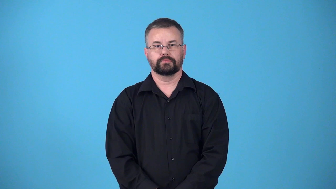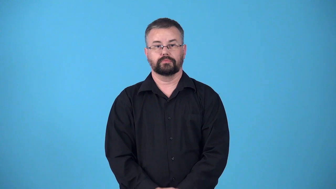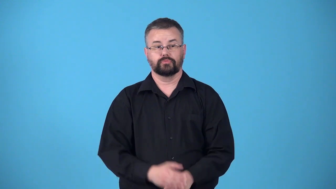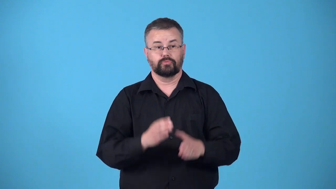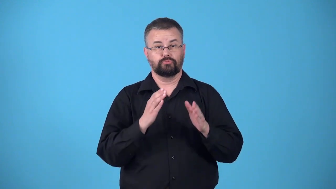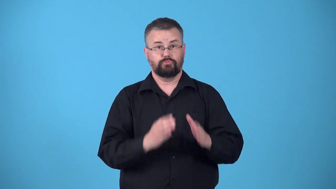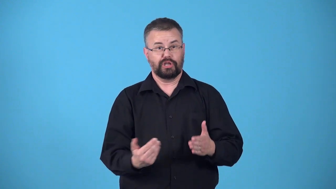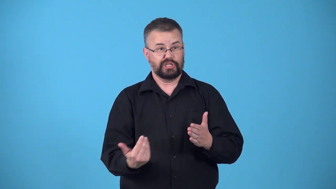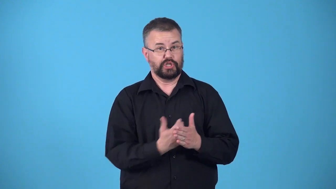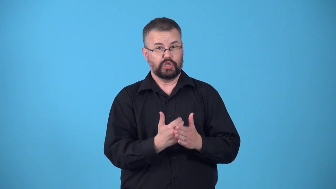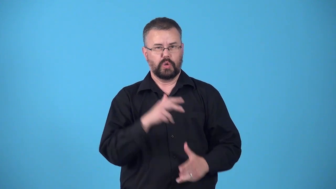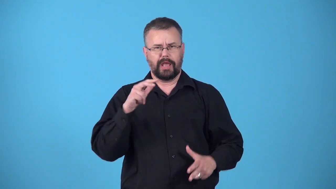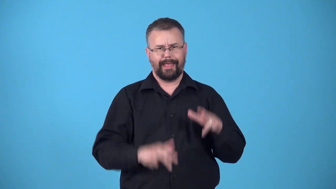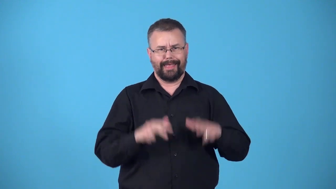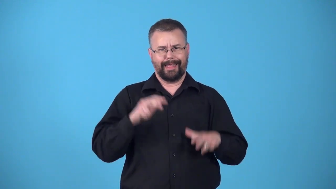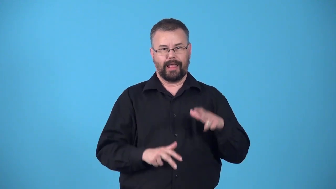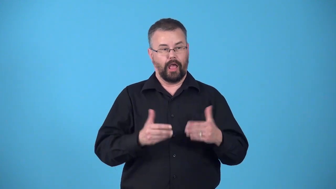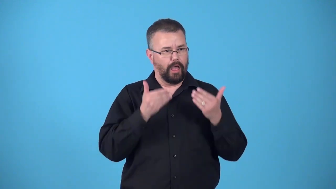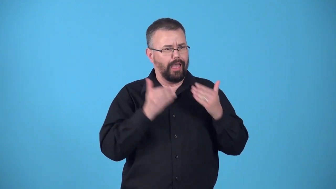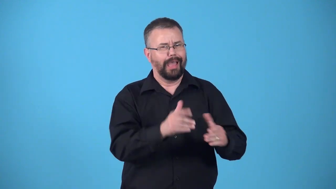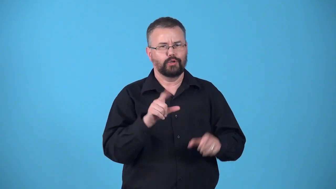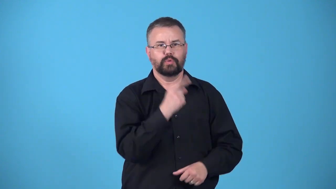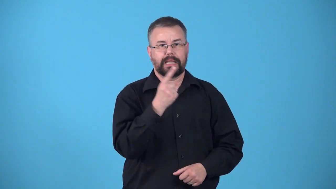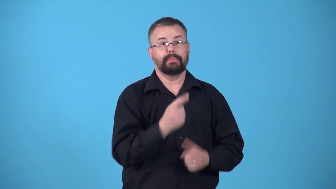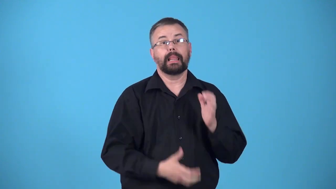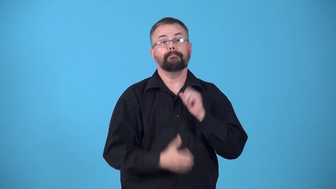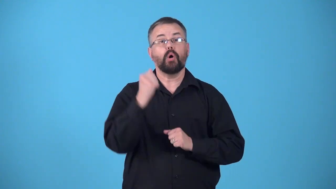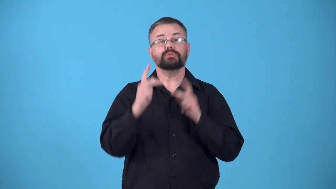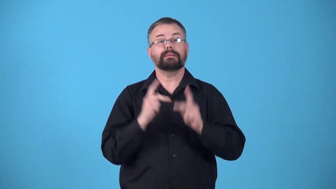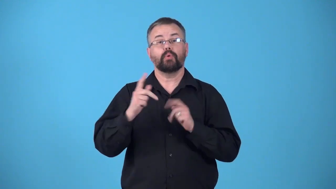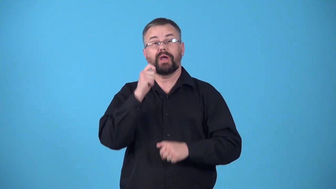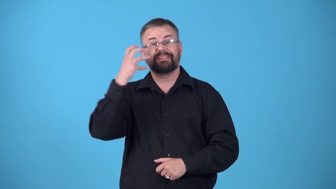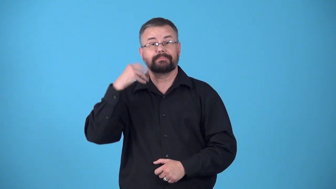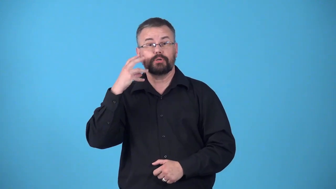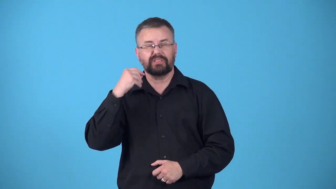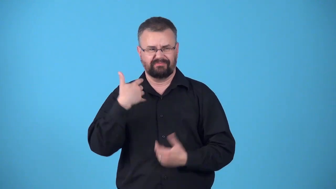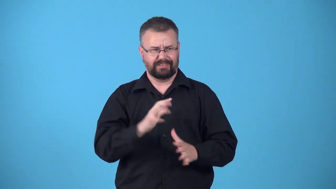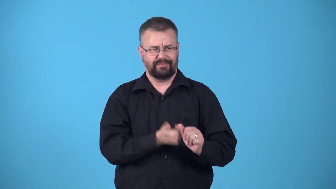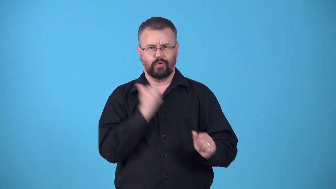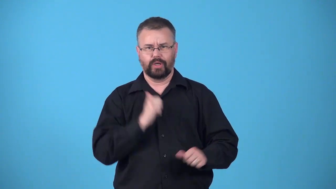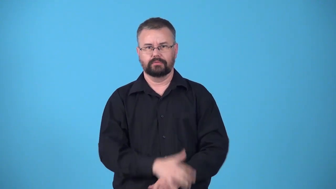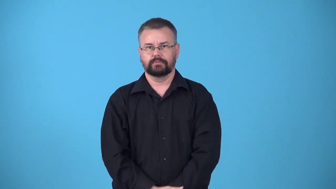fools rush in where angels fear to tread